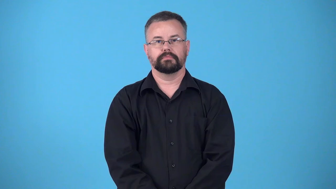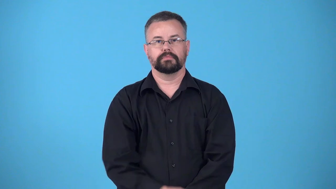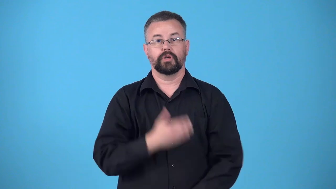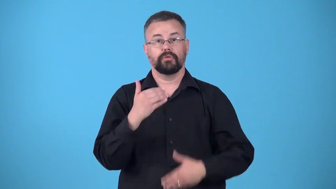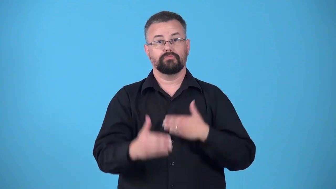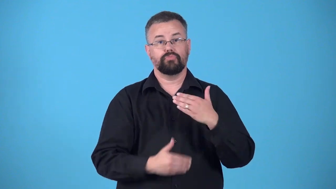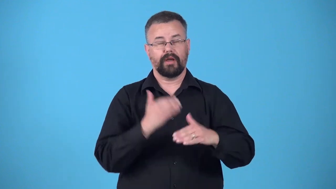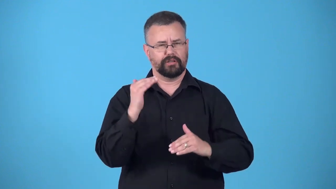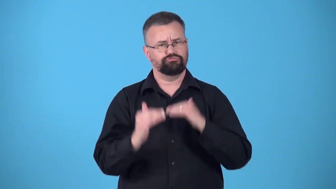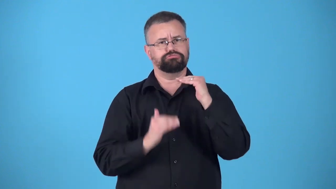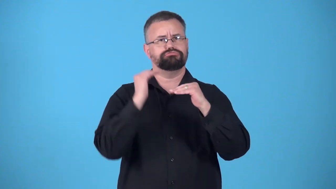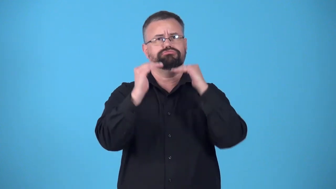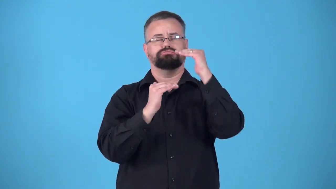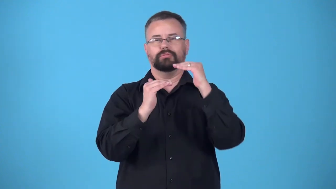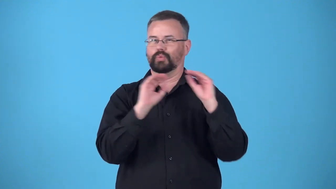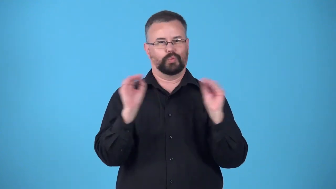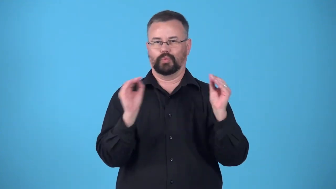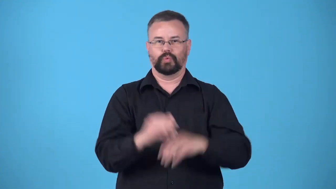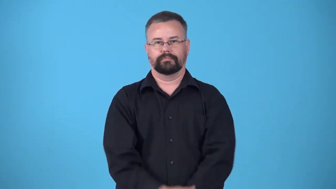dead end